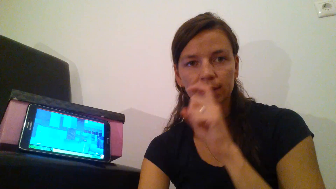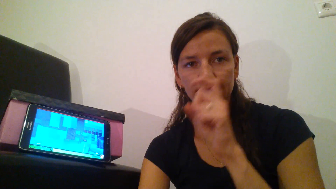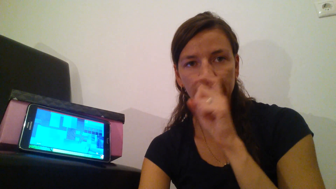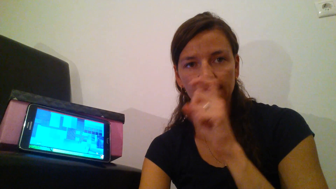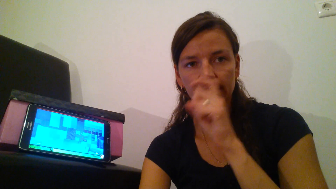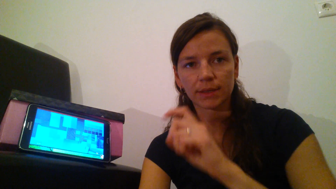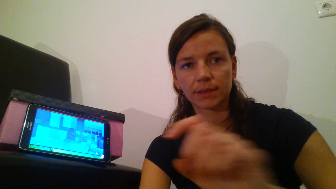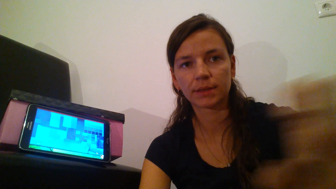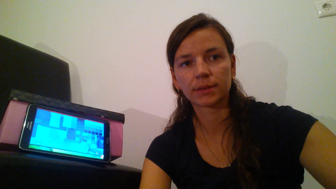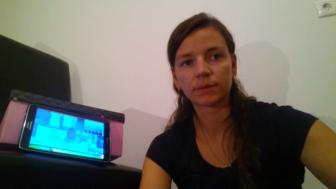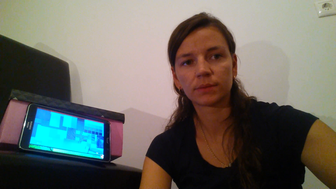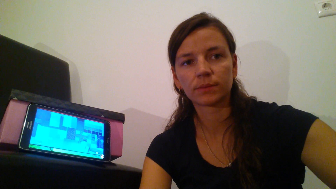blue